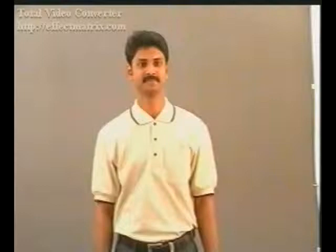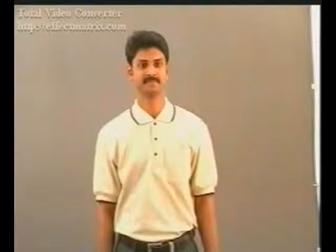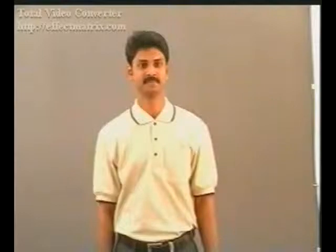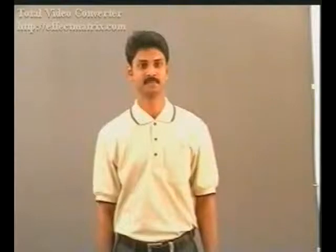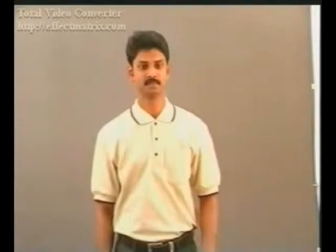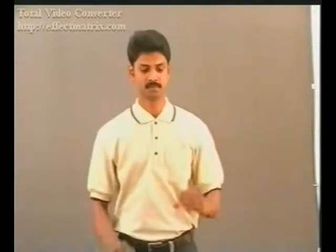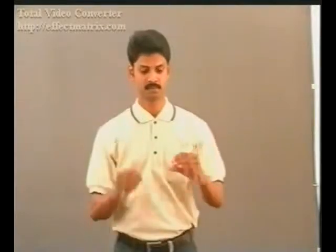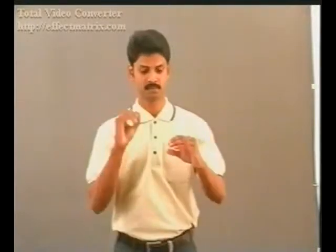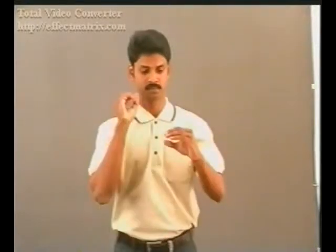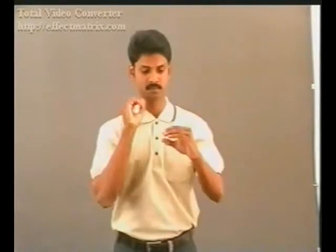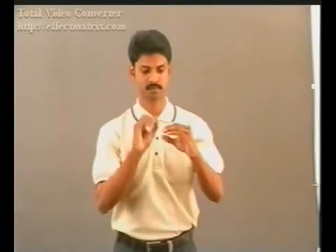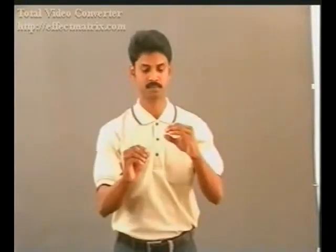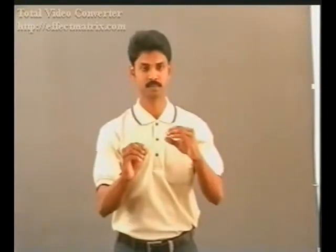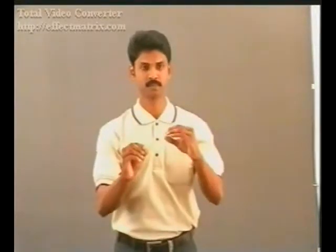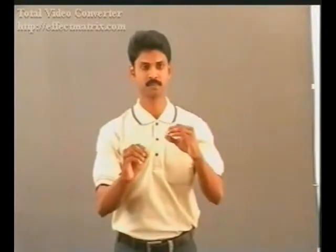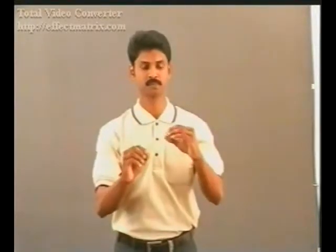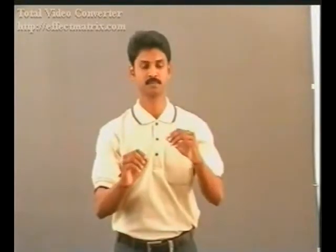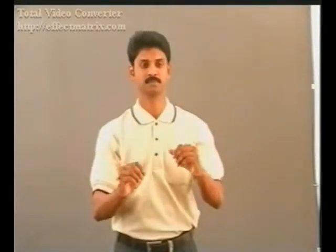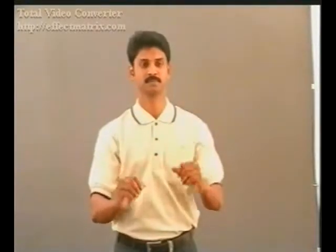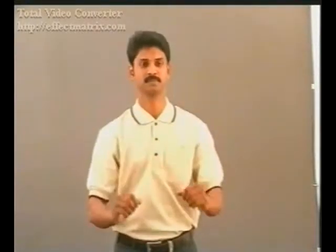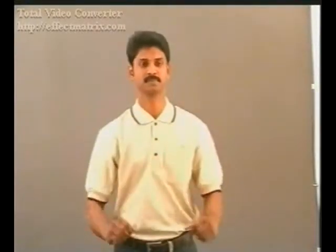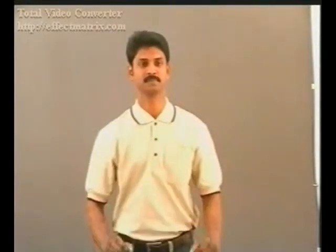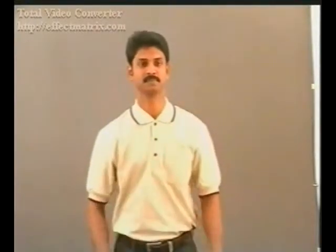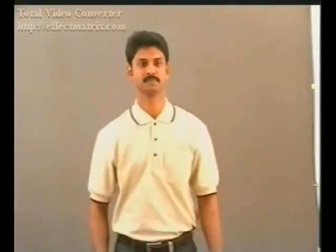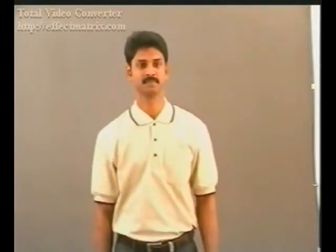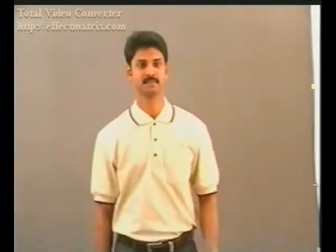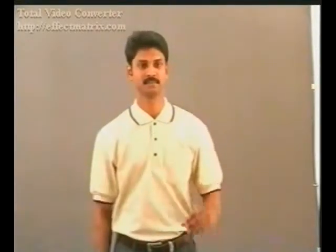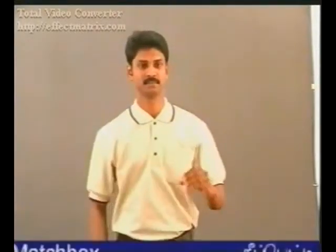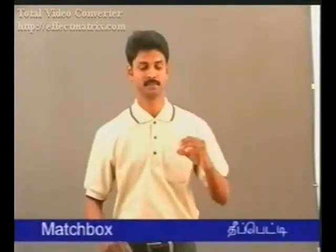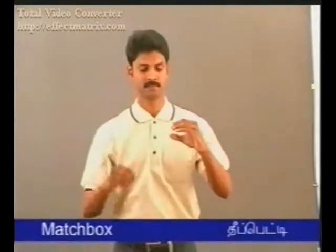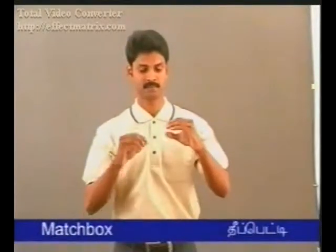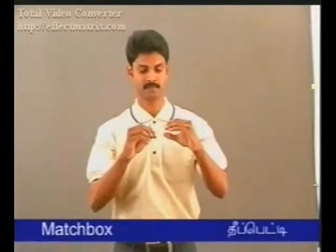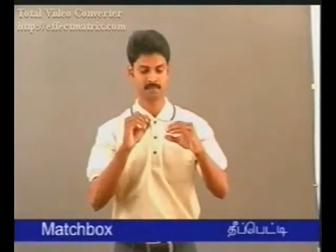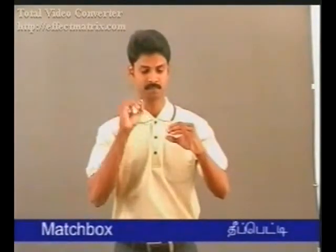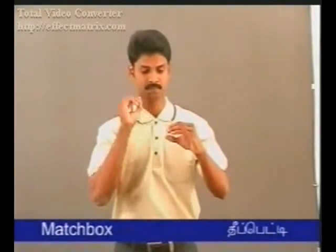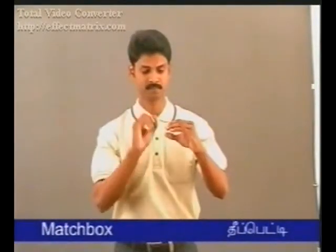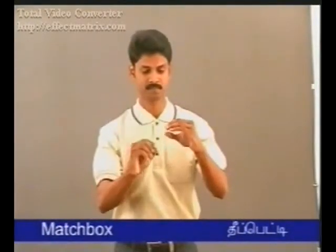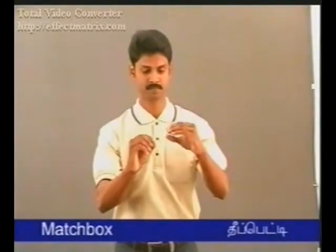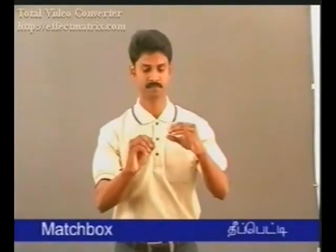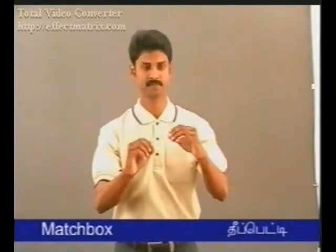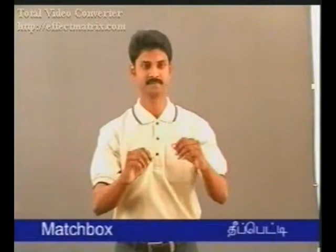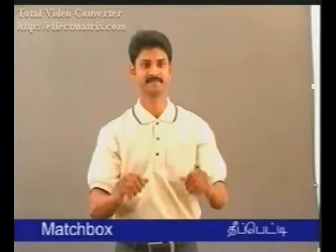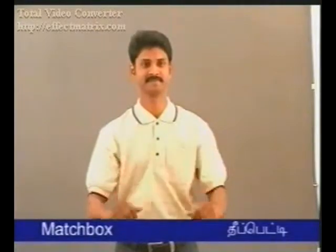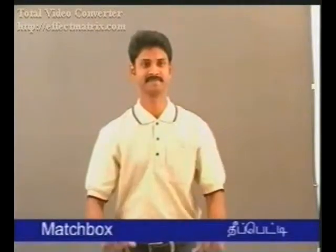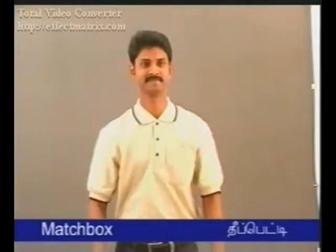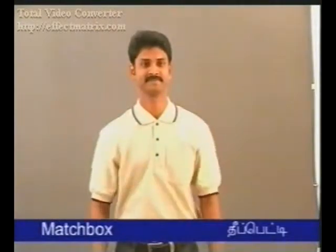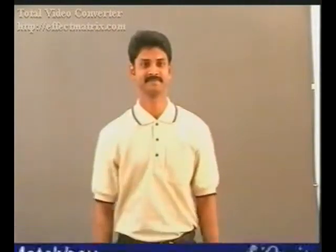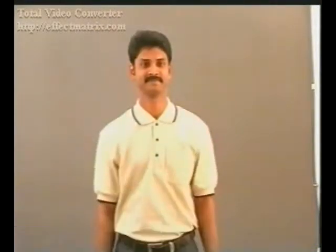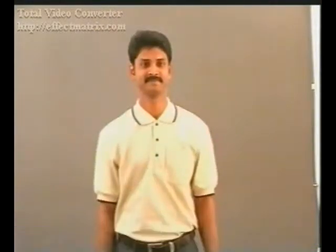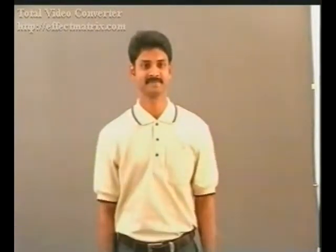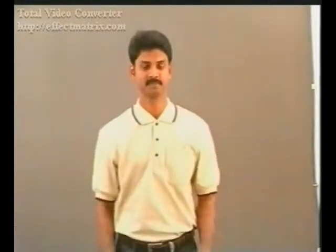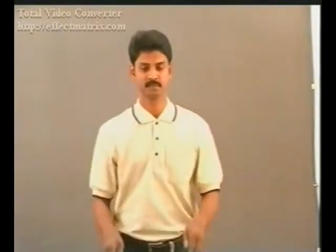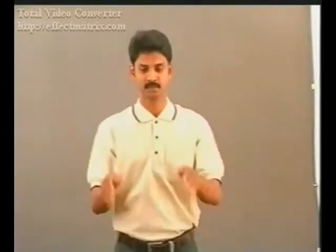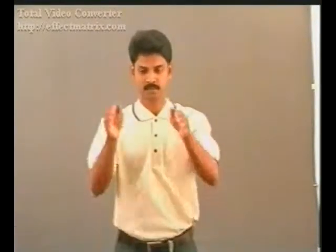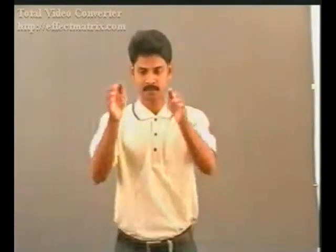matchbox